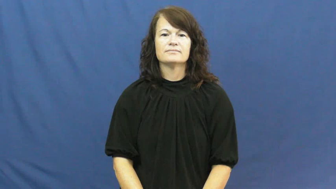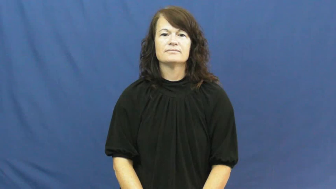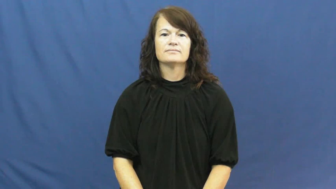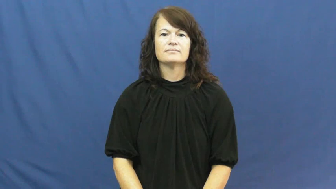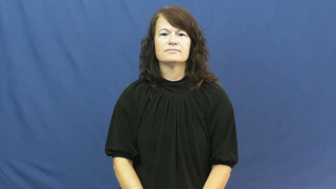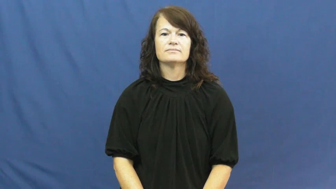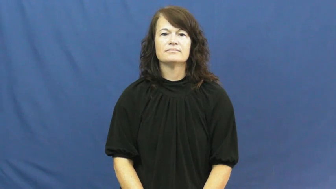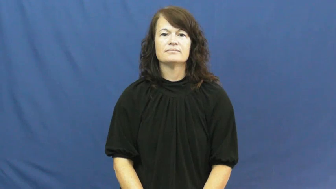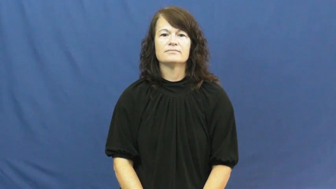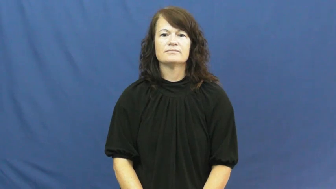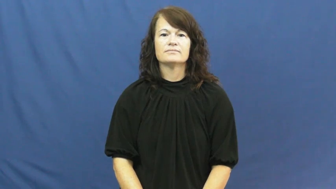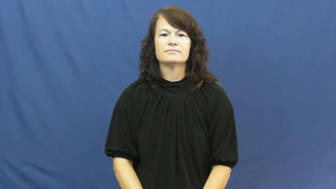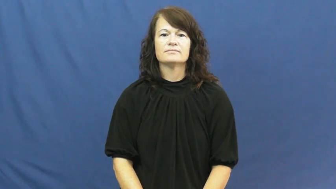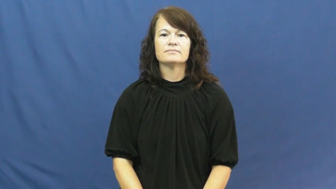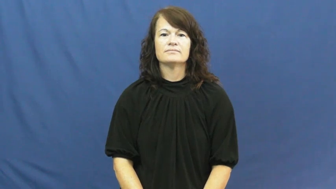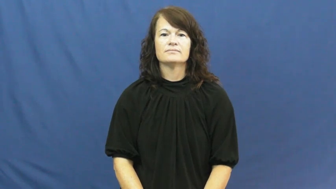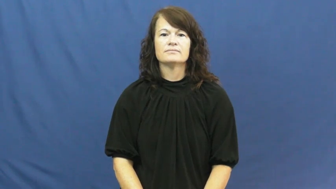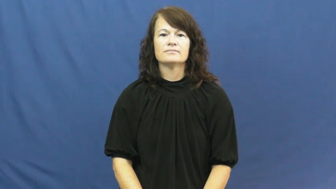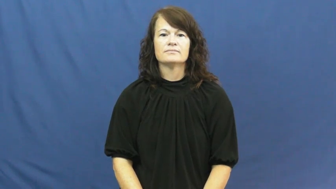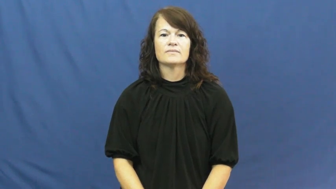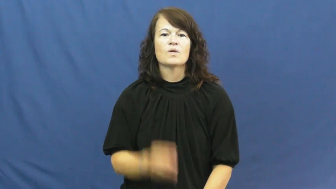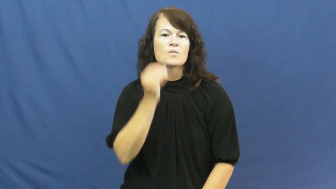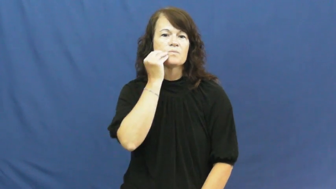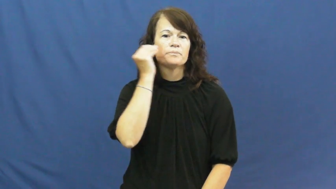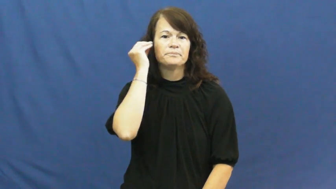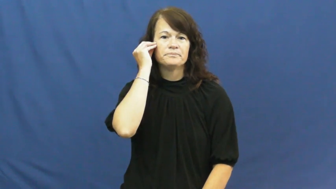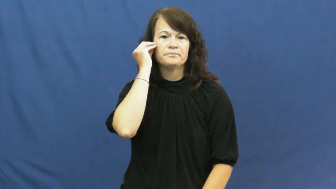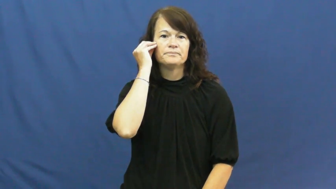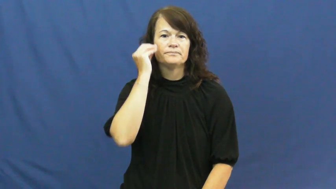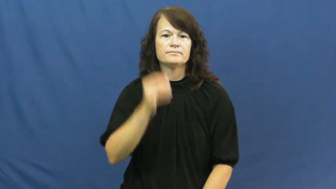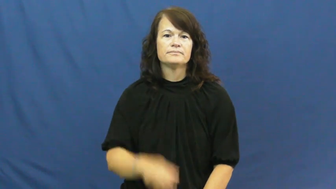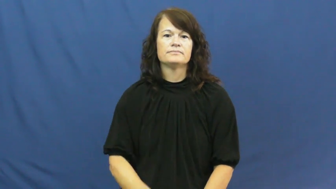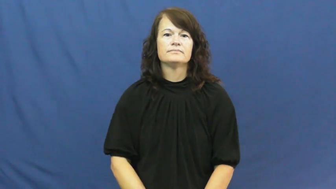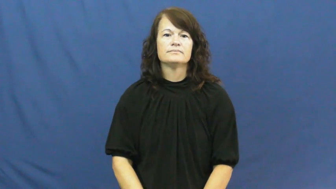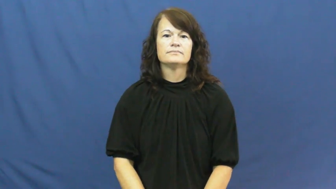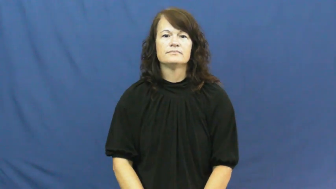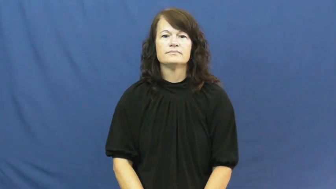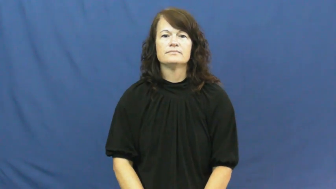abode,domocile